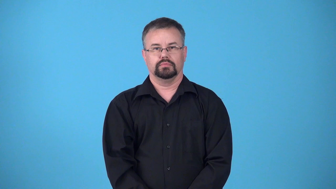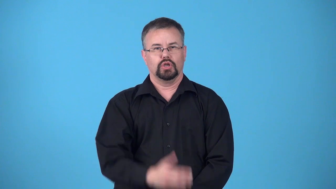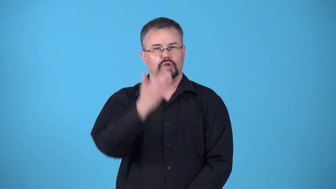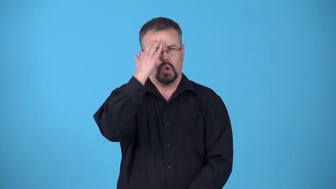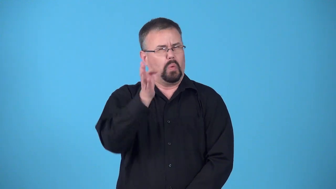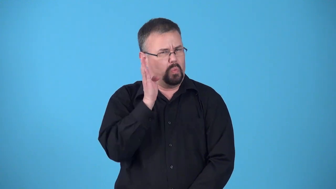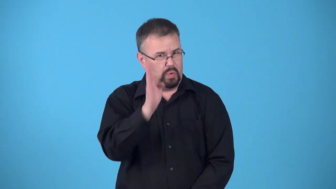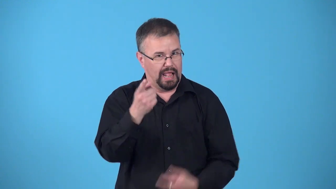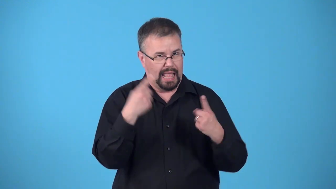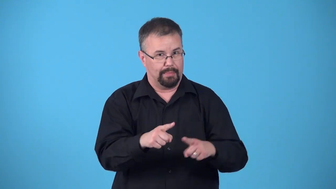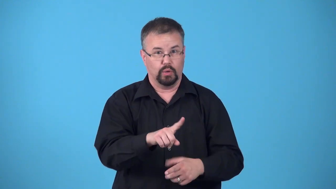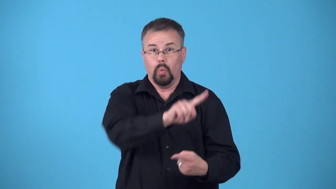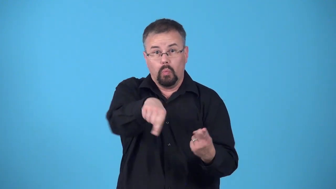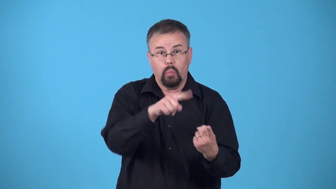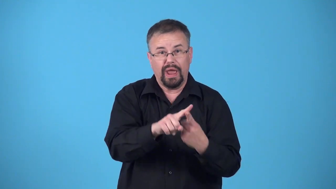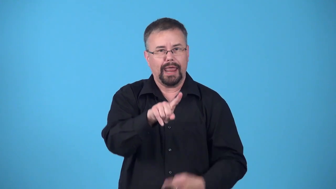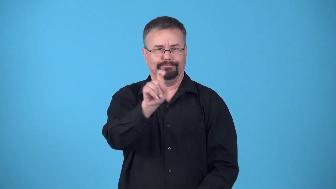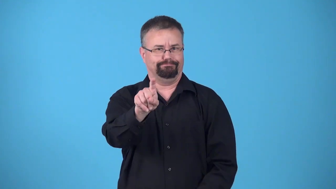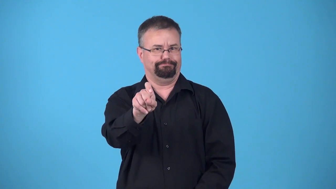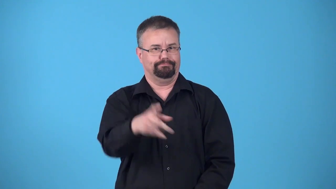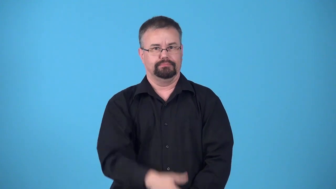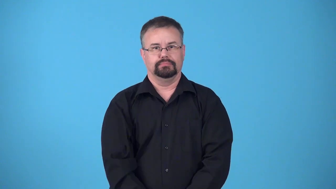question of time